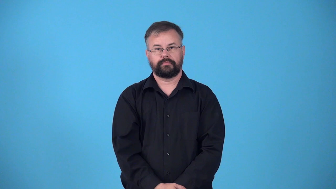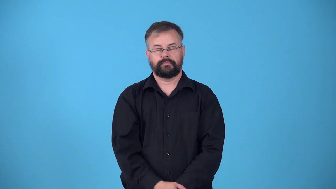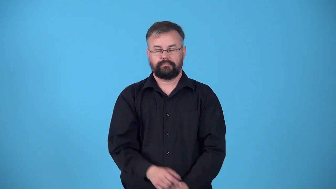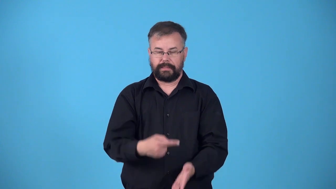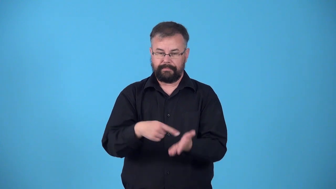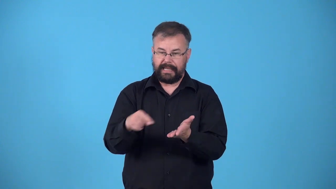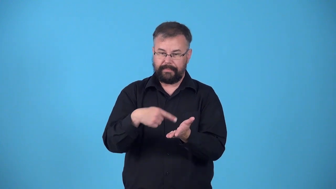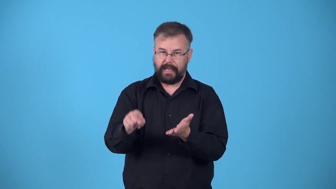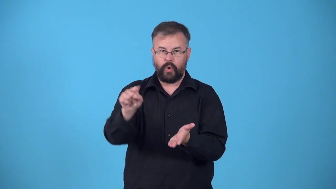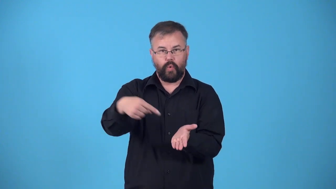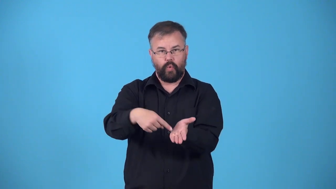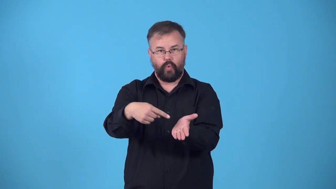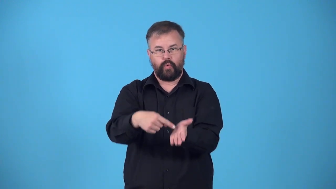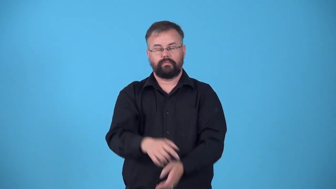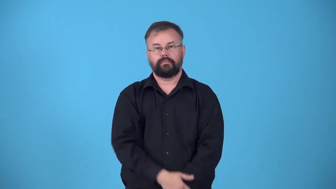pay up,pony up, pay off